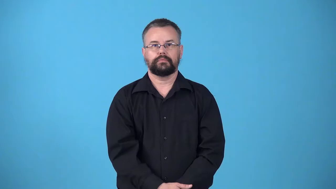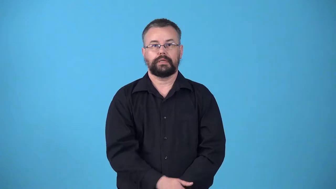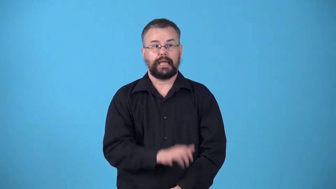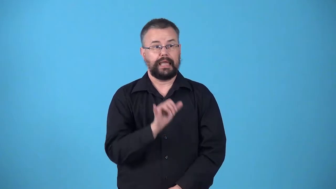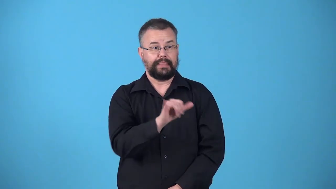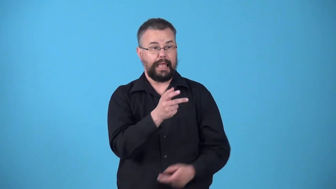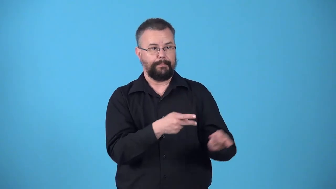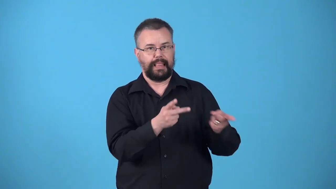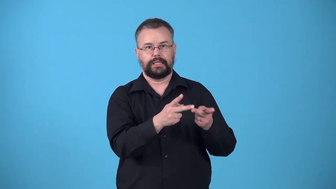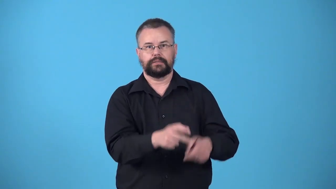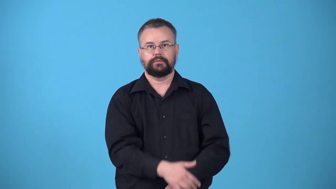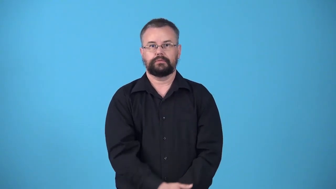whereto-that place